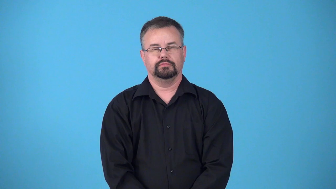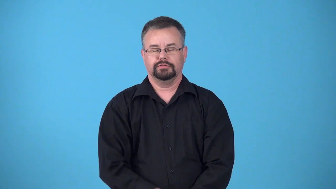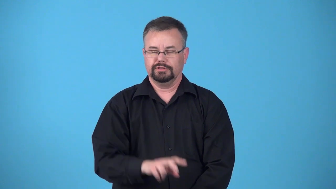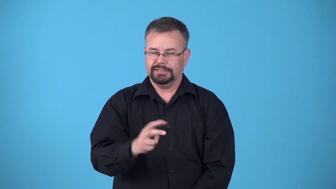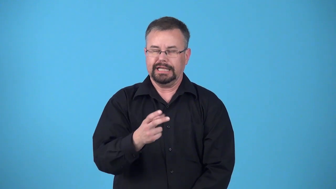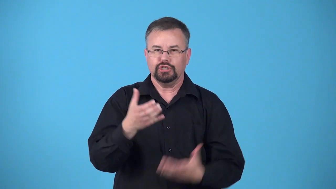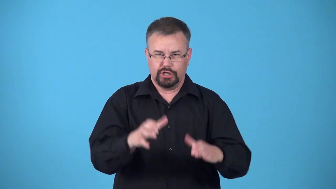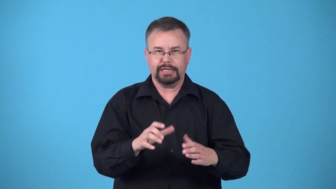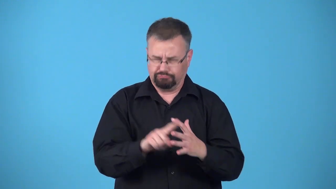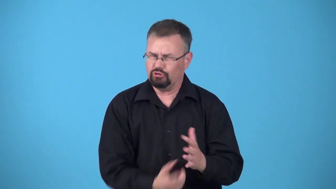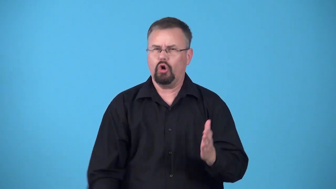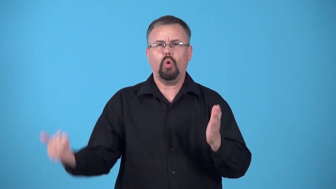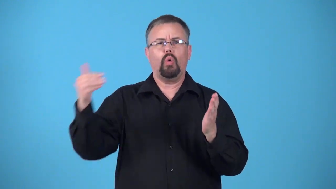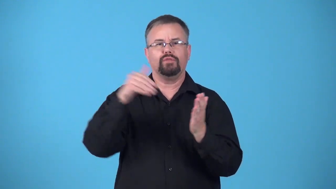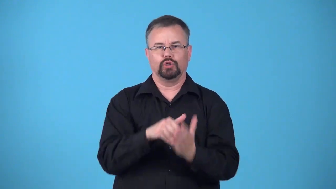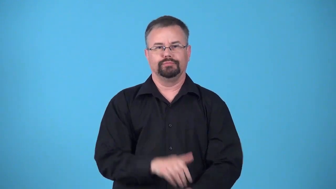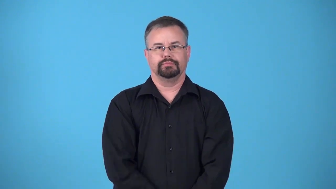new lease on life